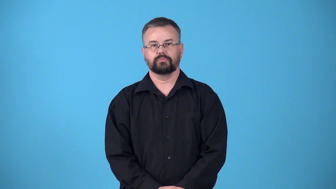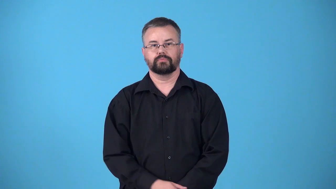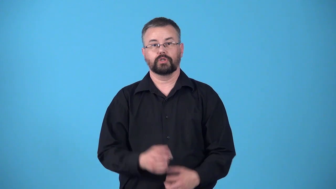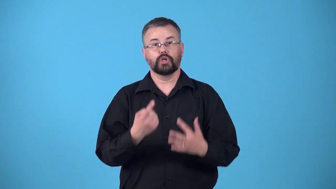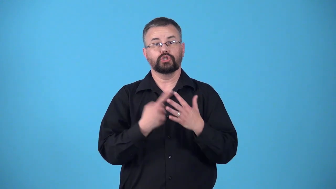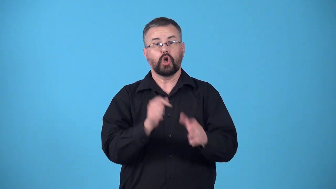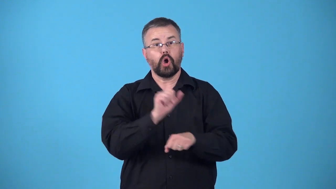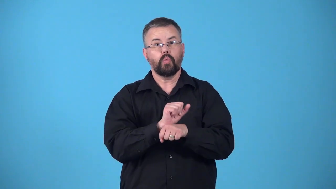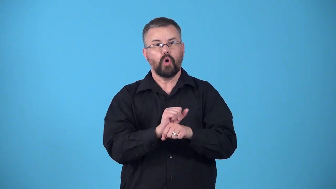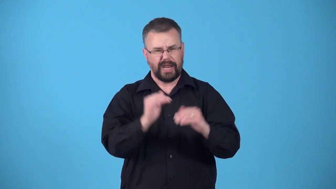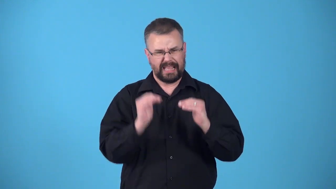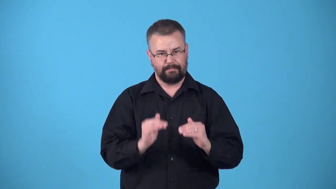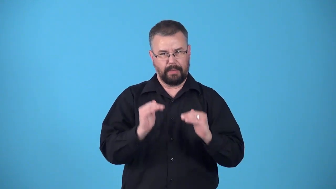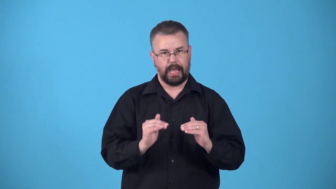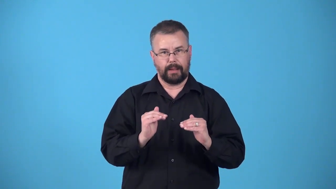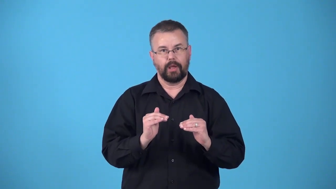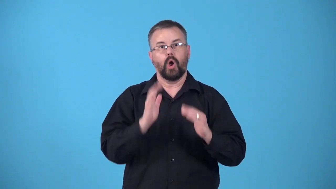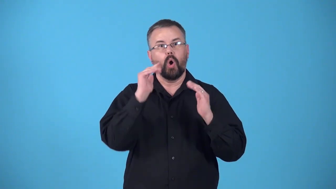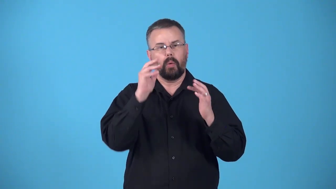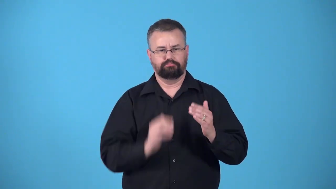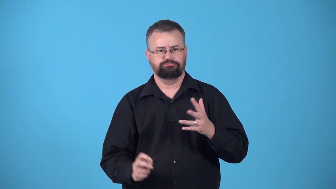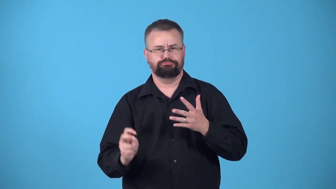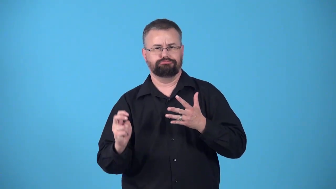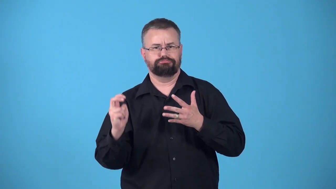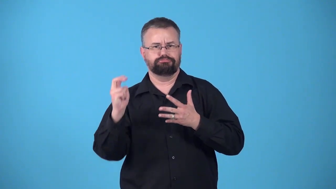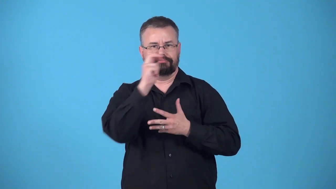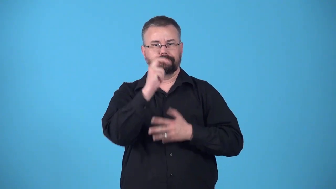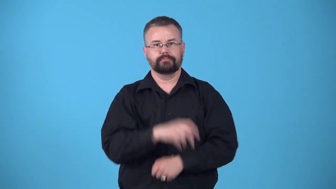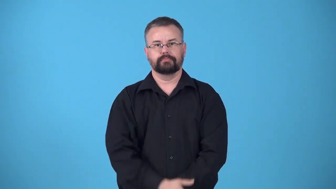foot in the door